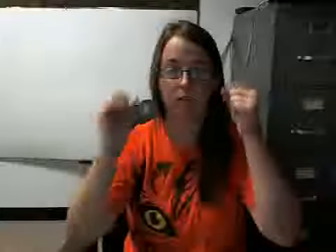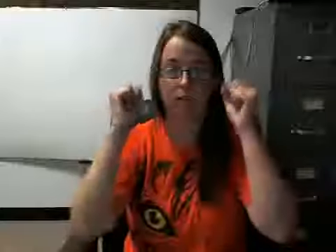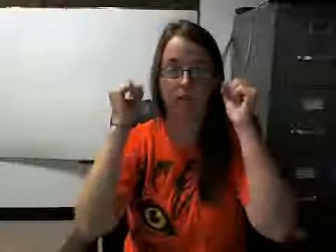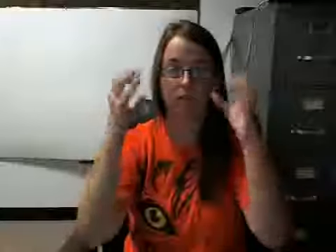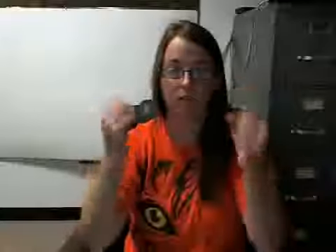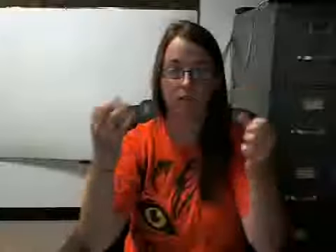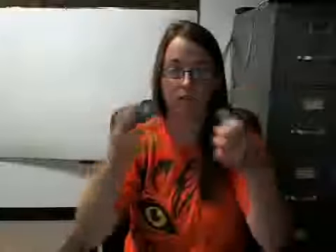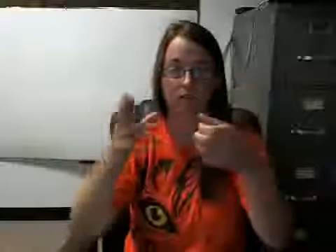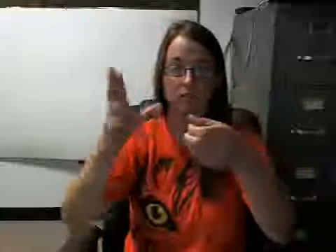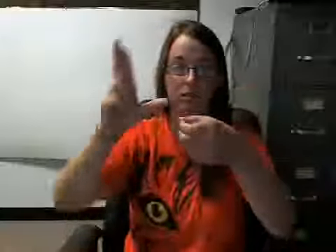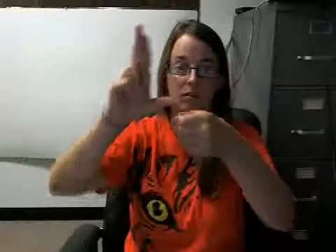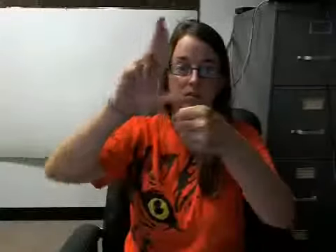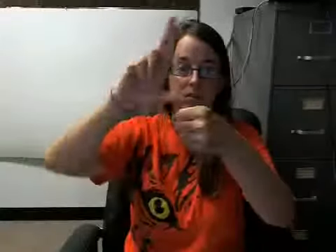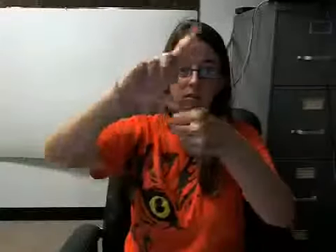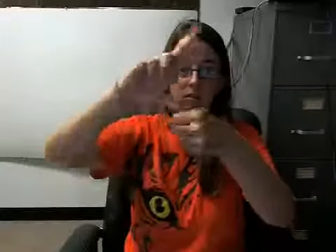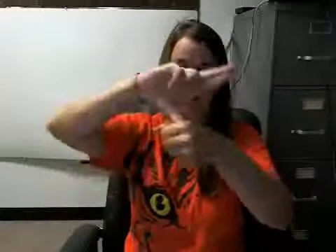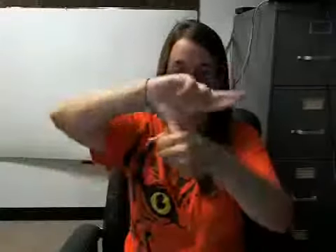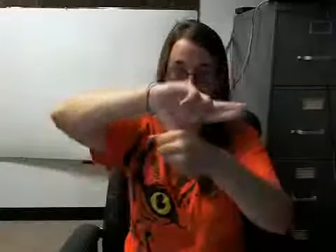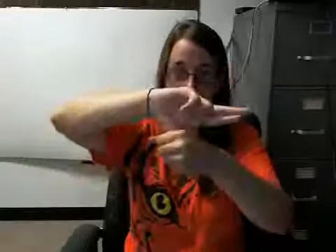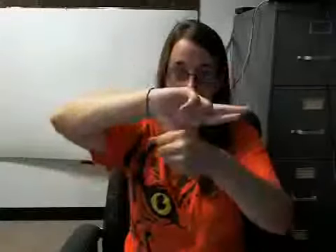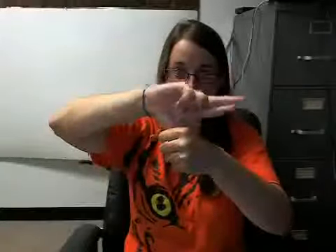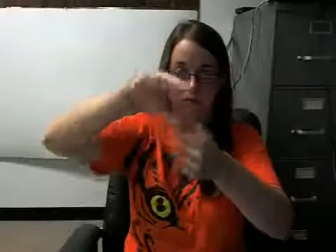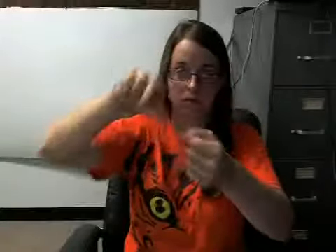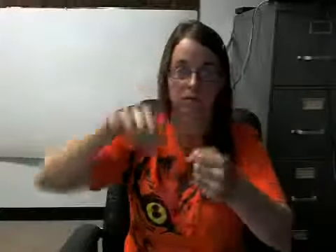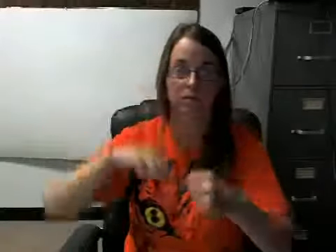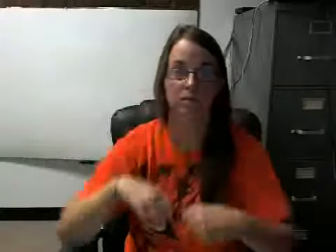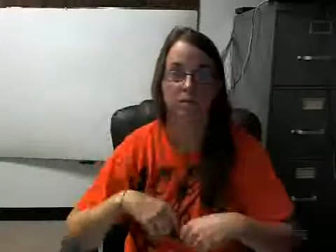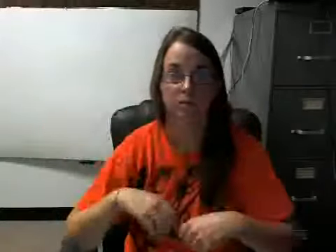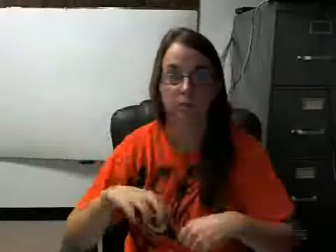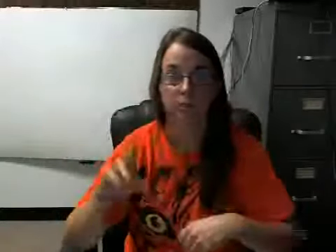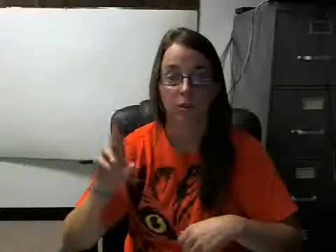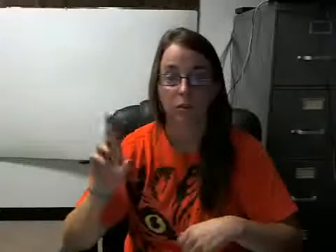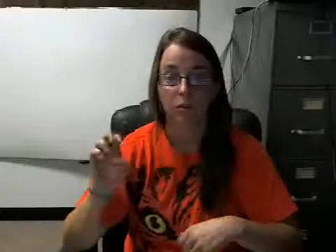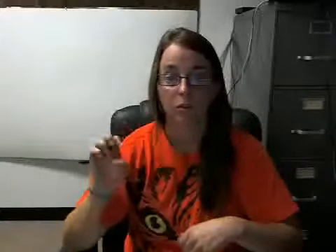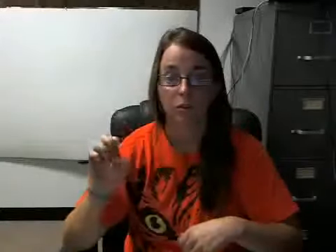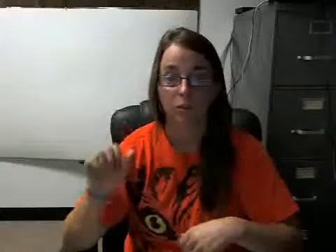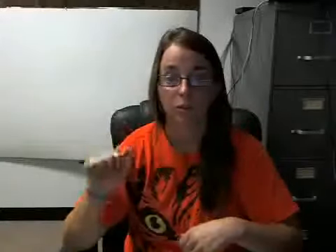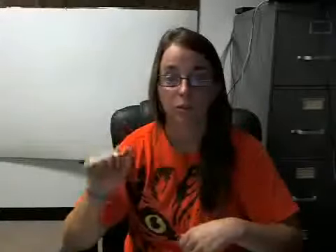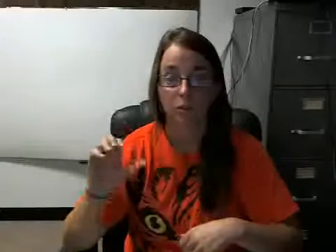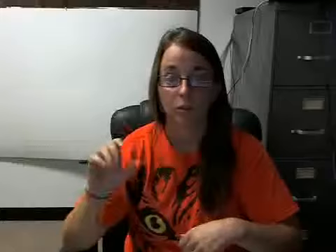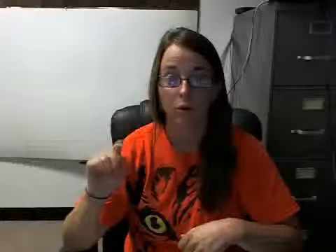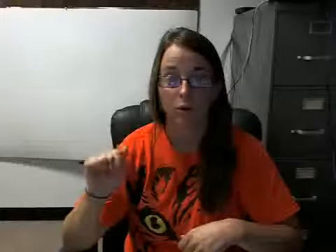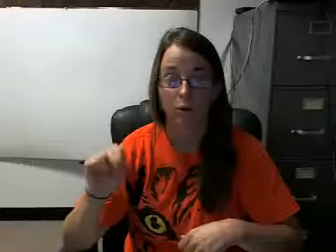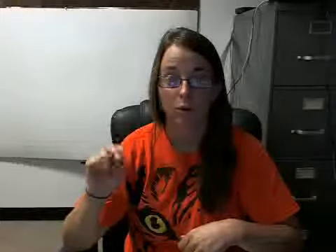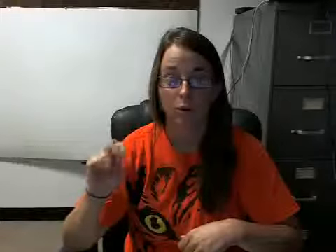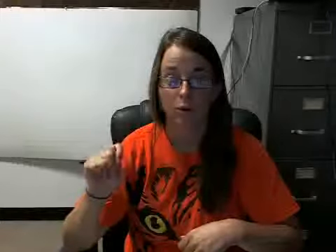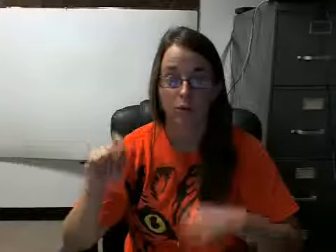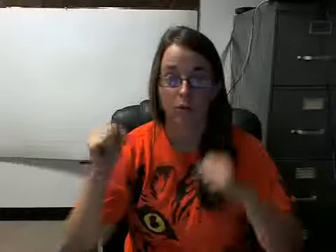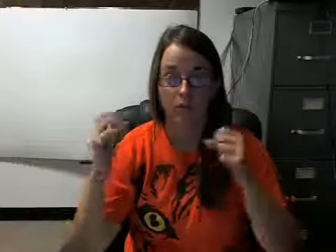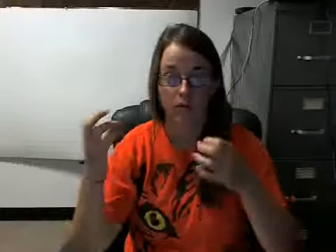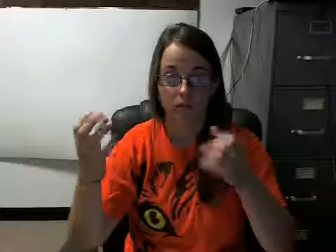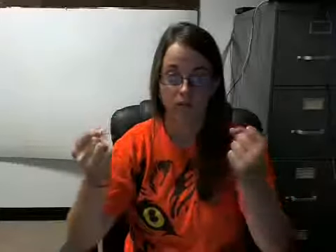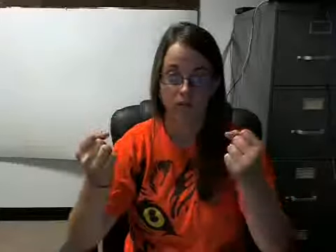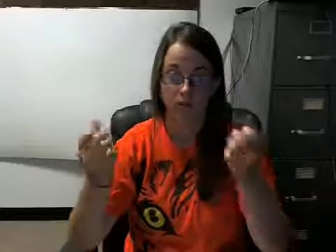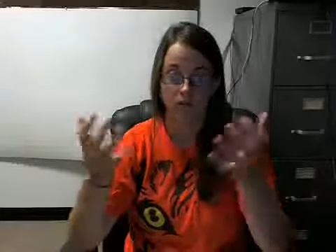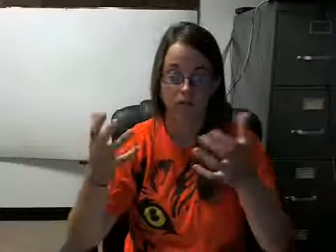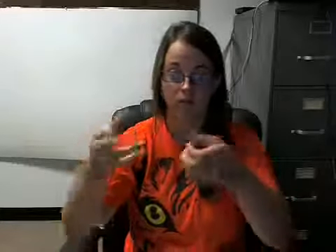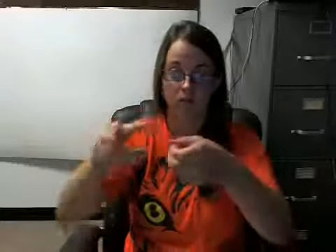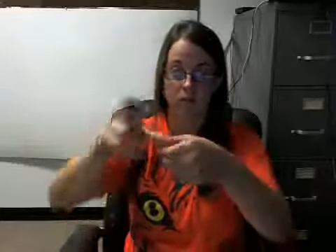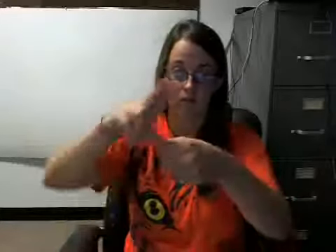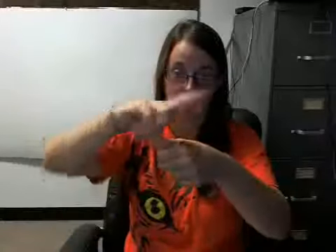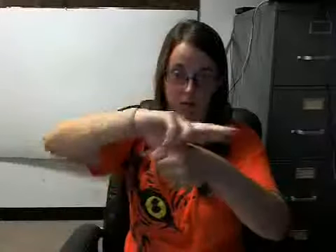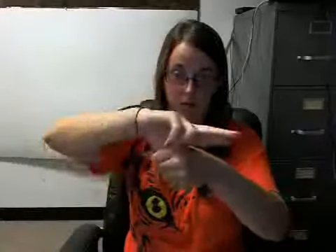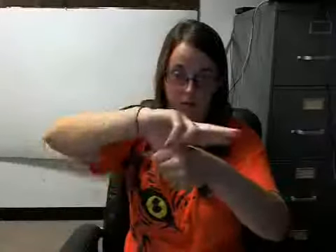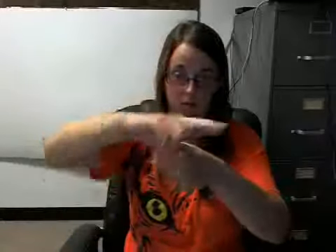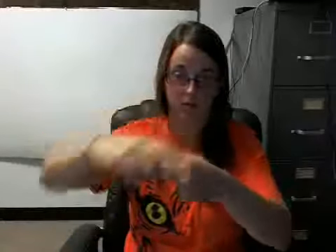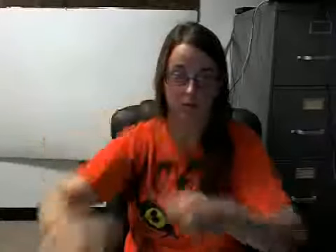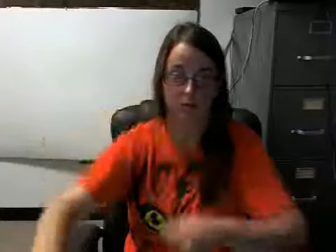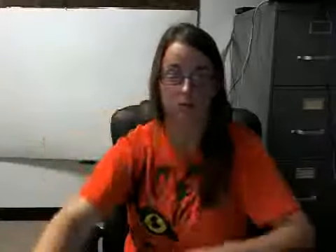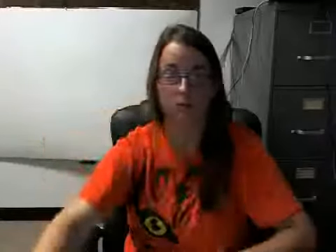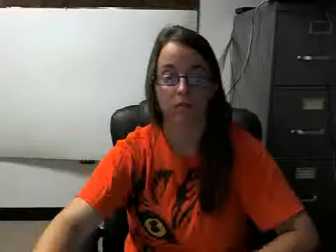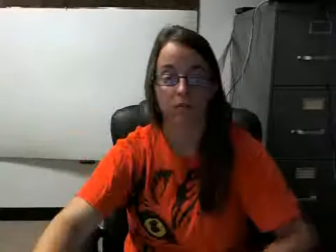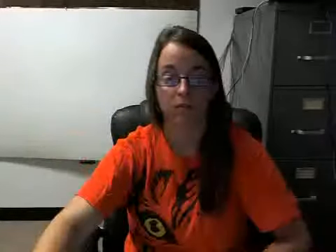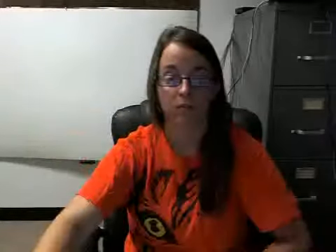Reactant